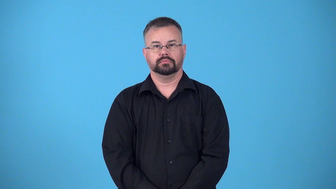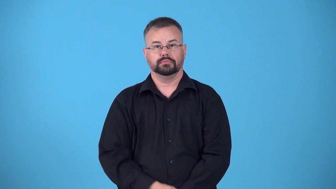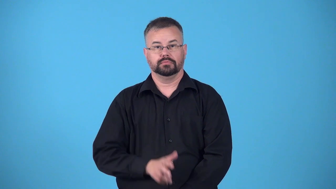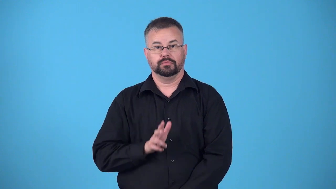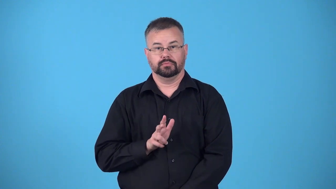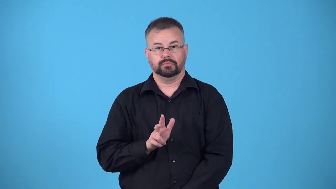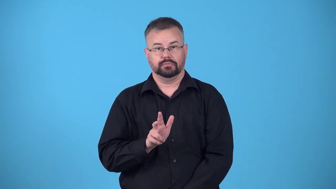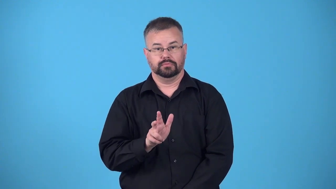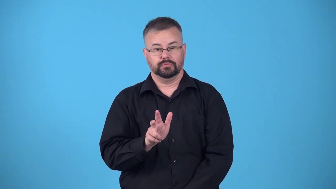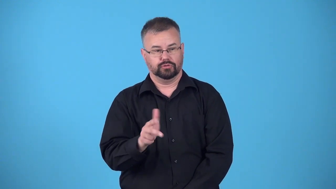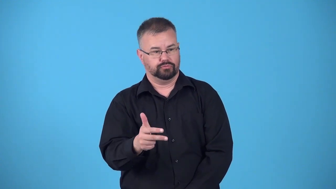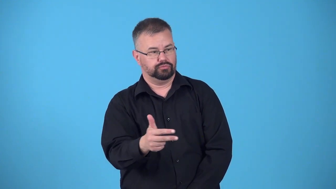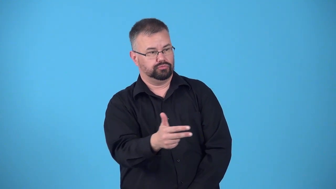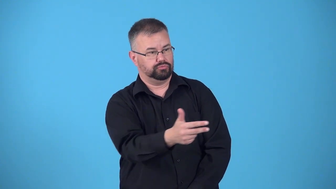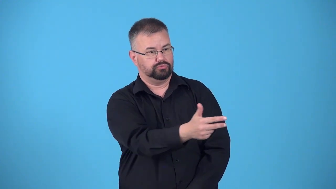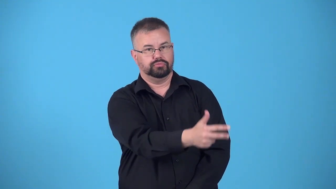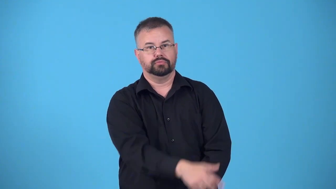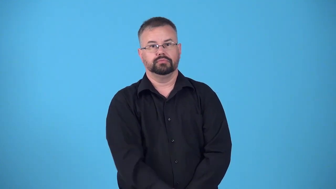pull around